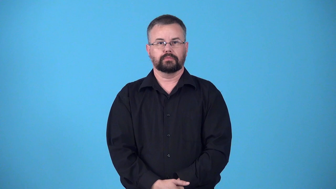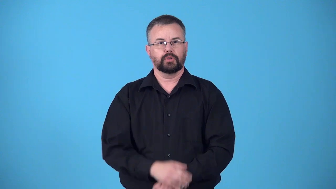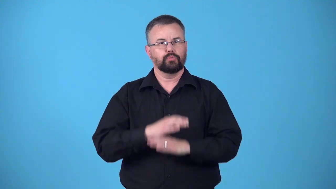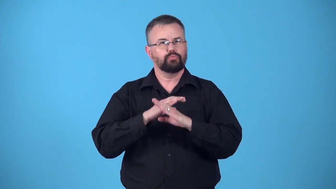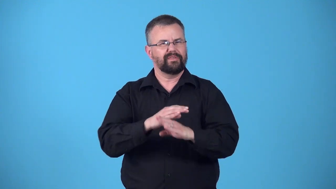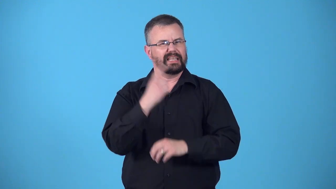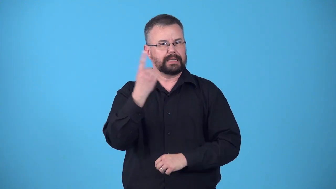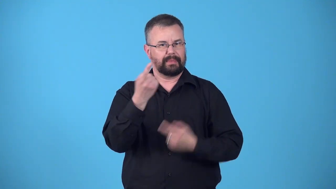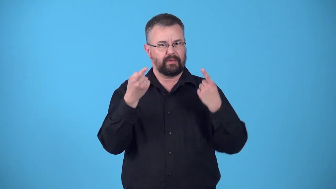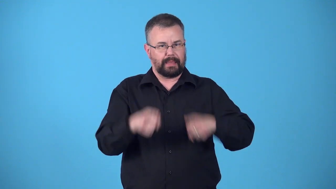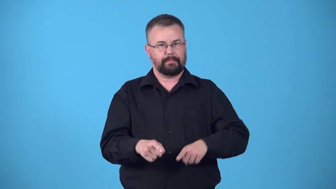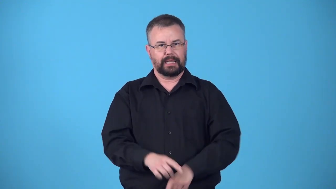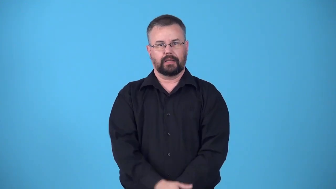forestall, avert, head off,obviate, preclude,stave off